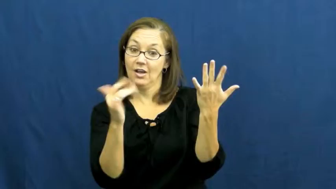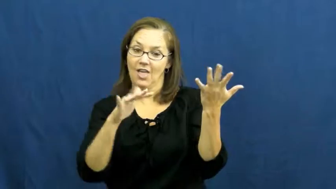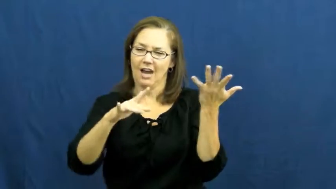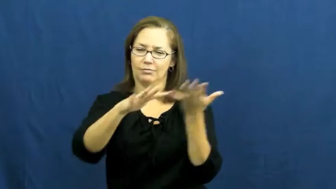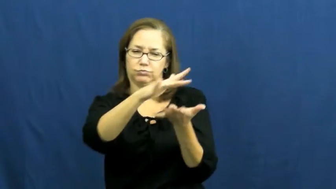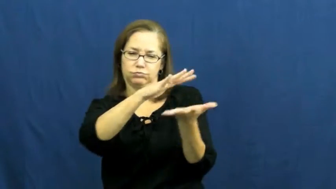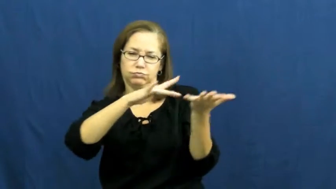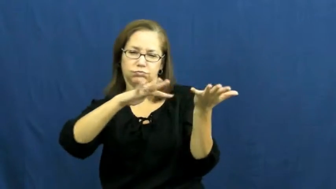came up,rose like smoke